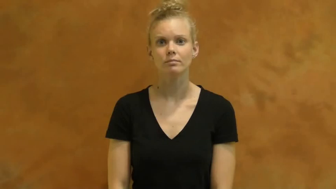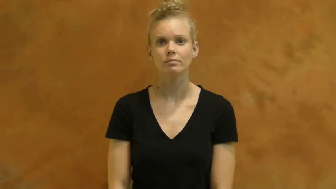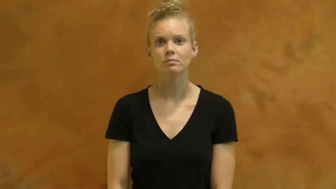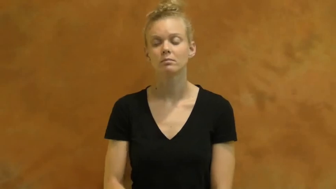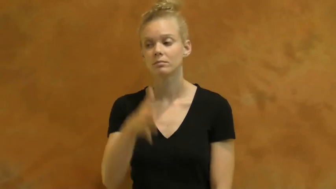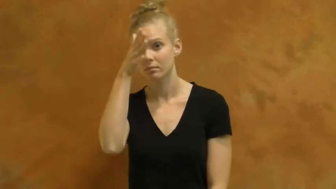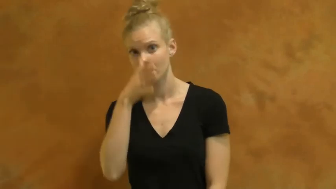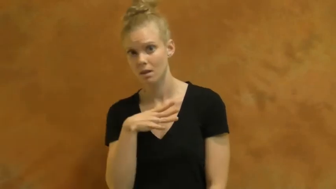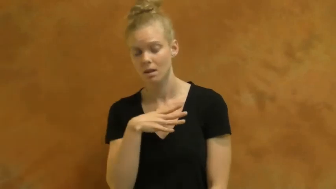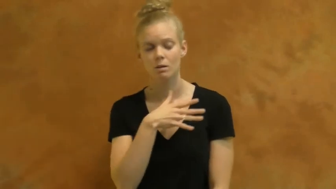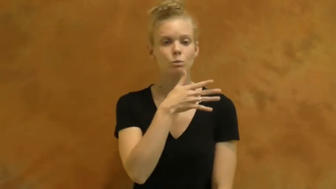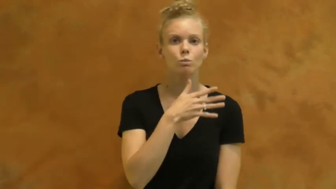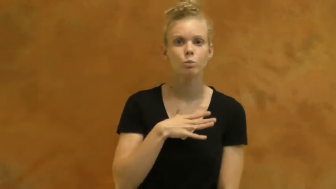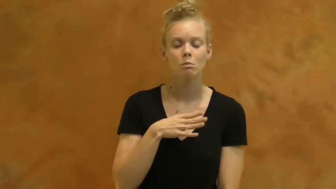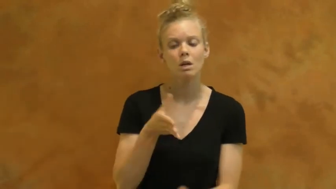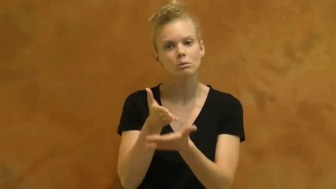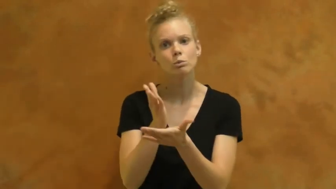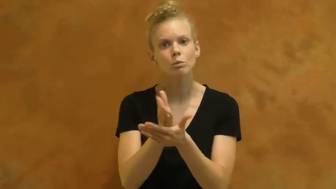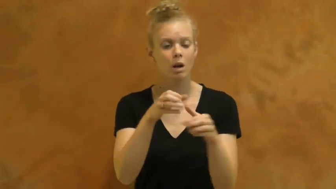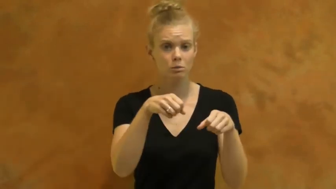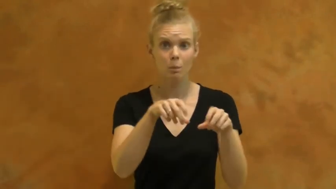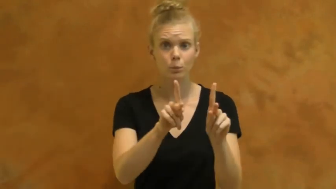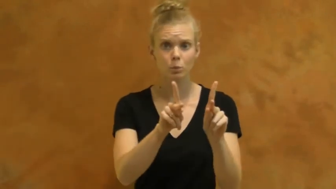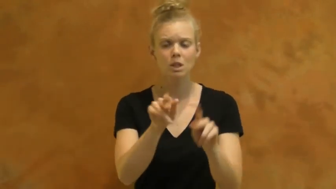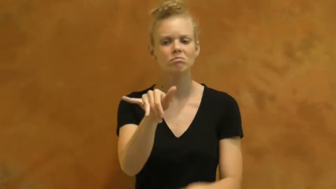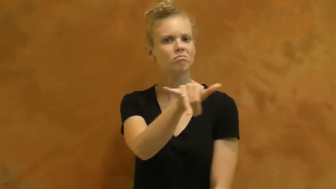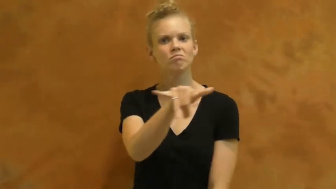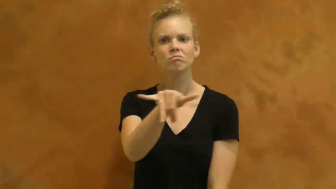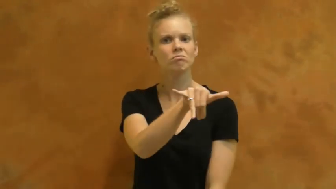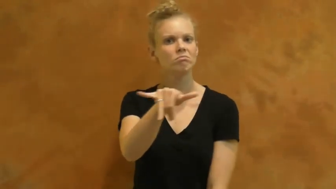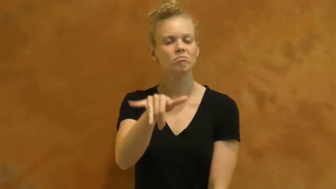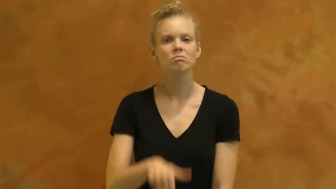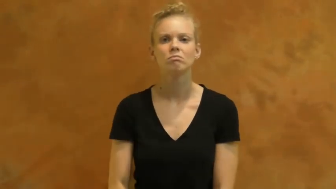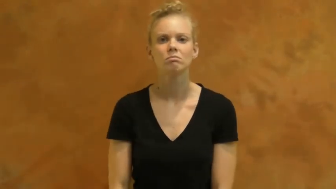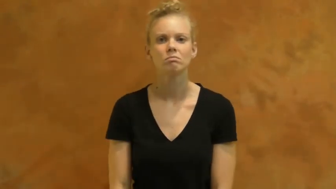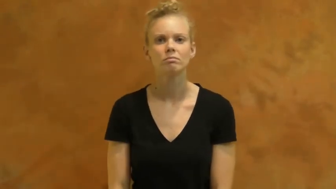sex equality